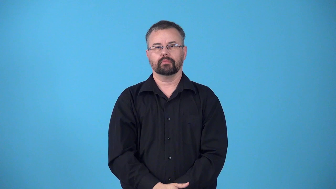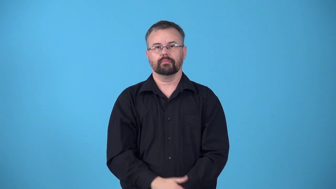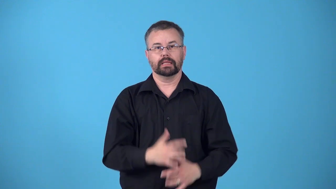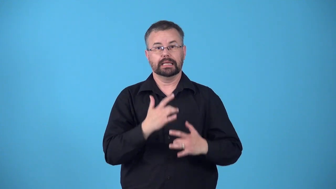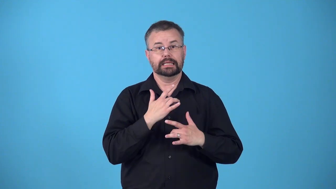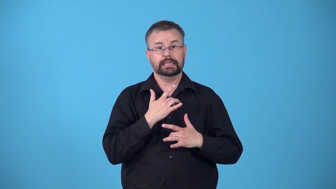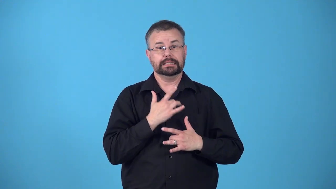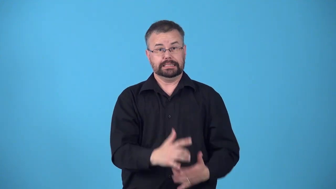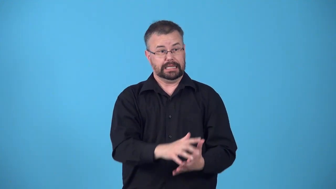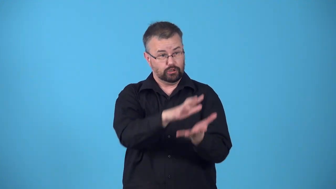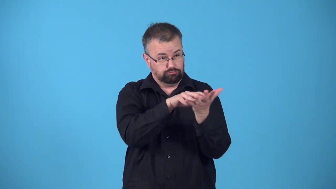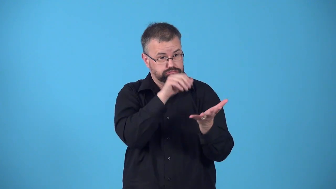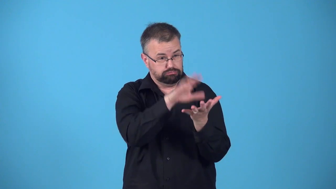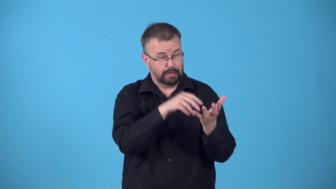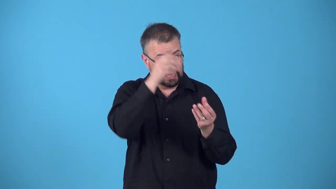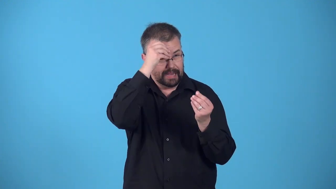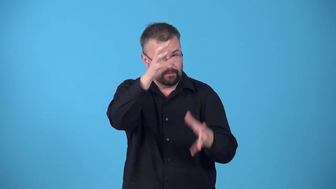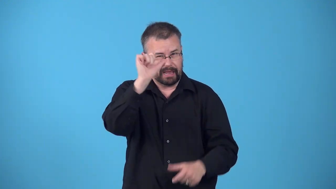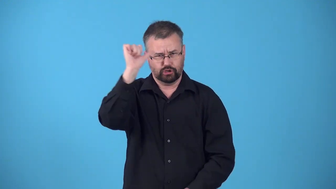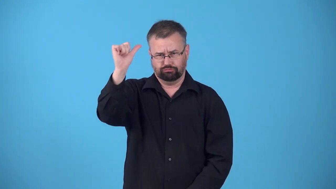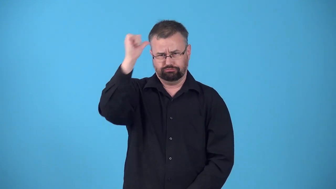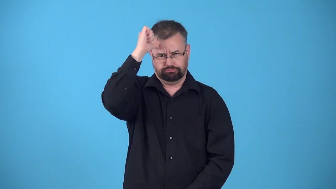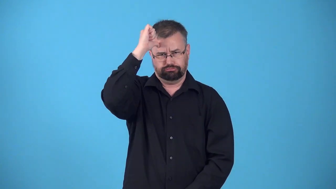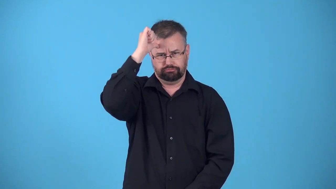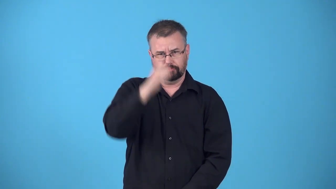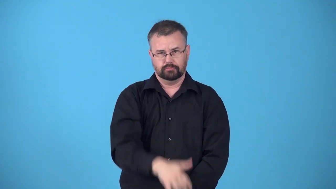recollective